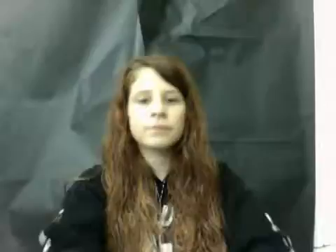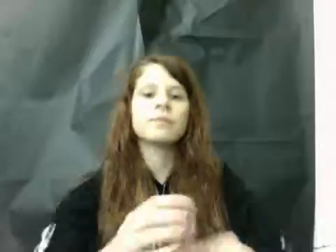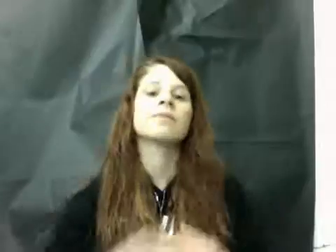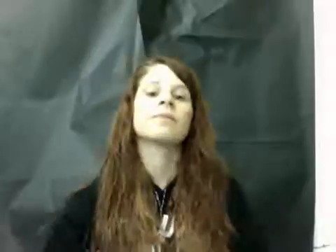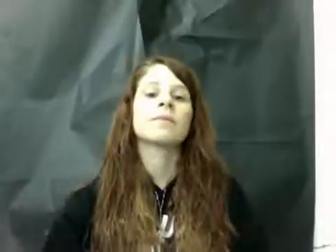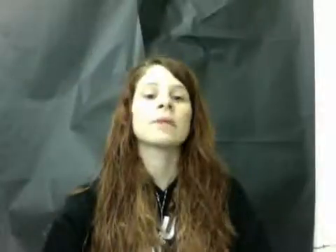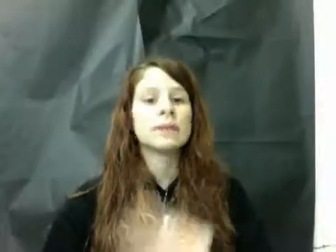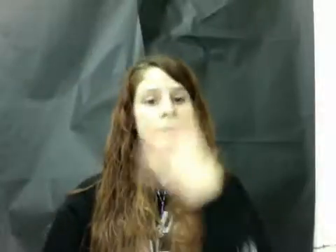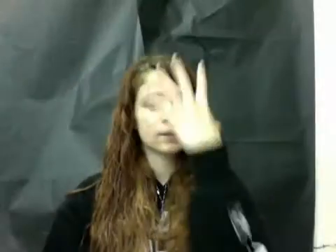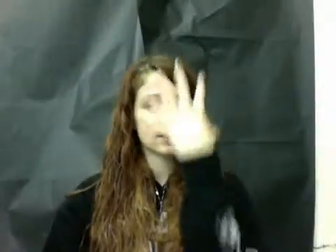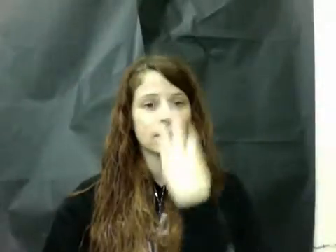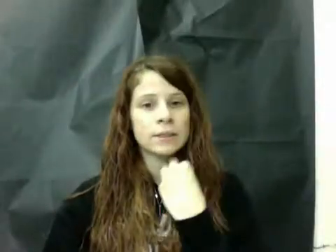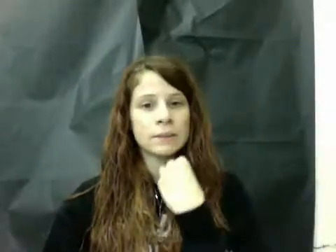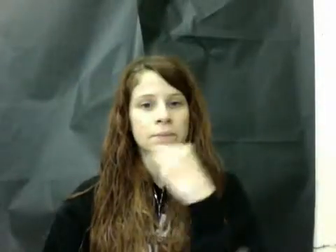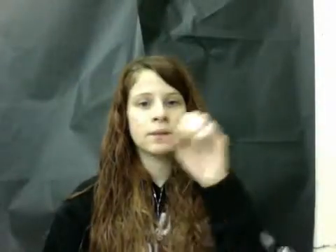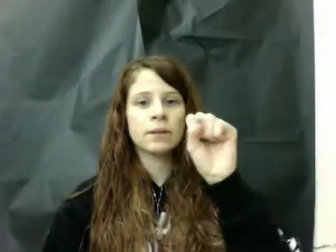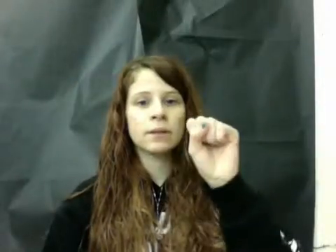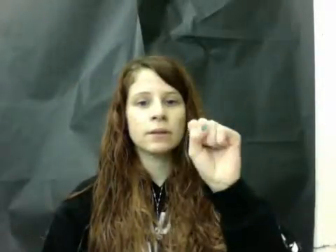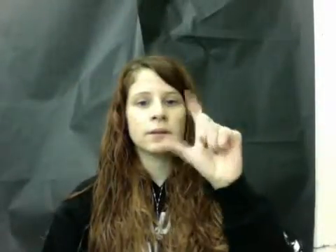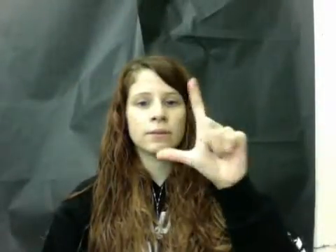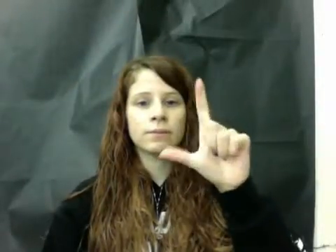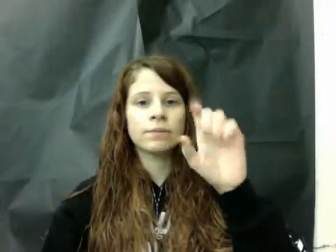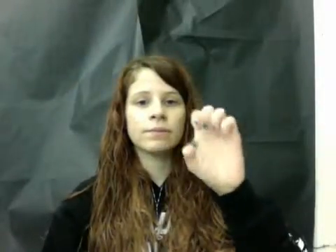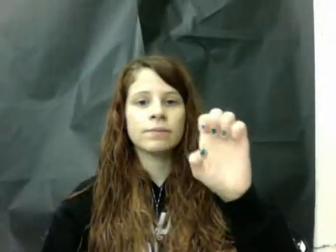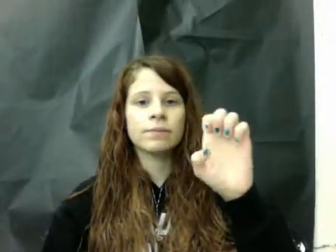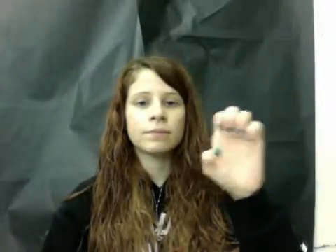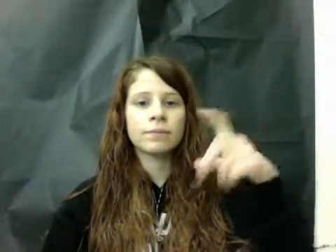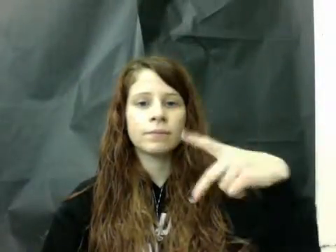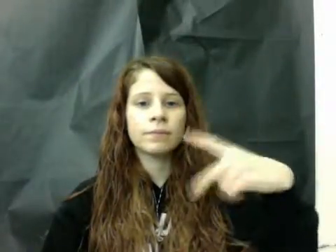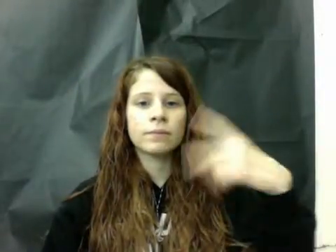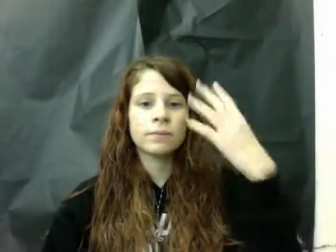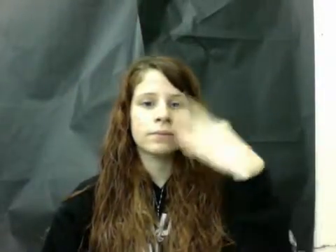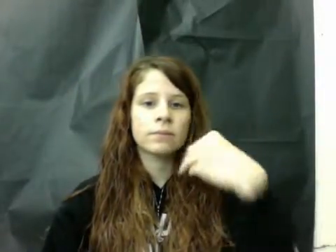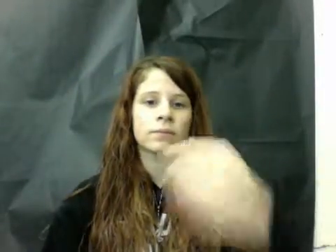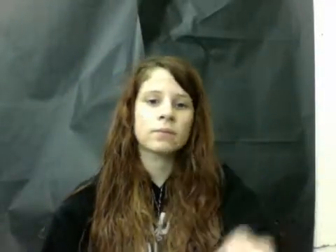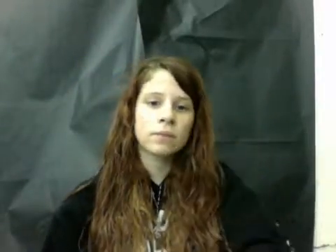sleep